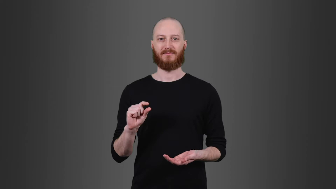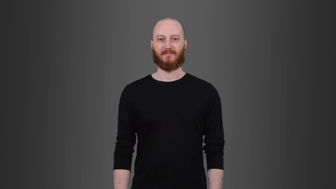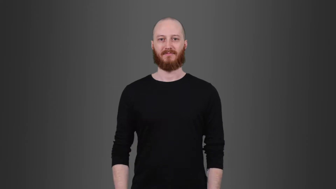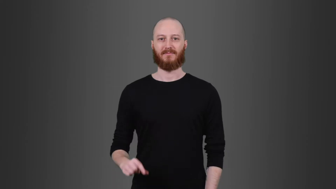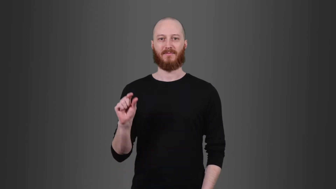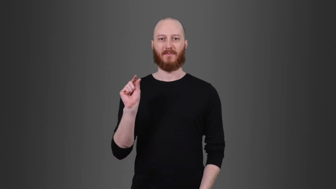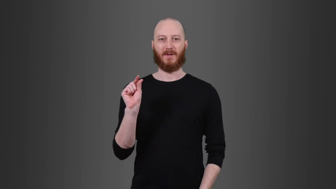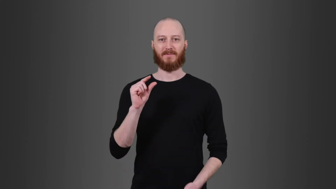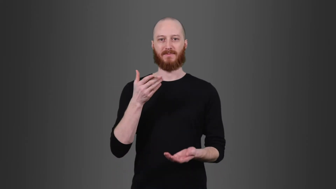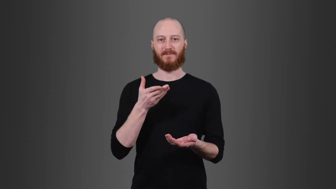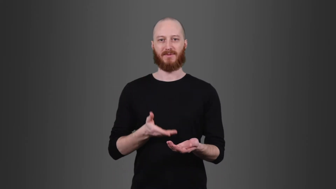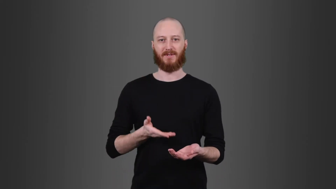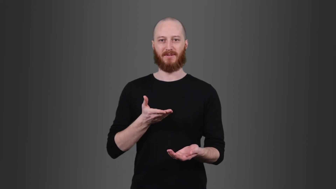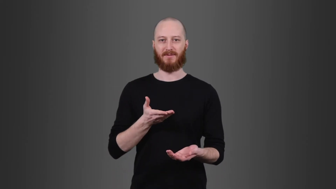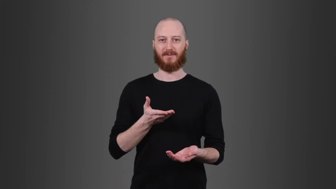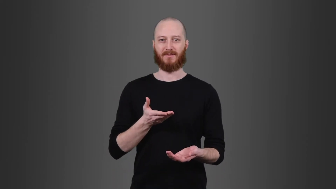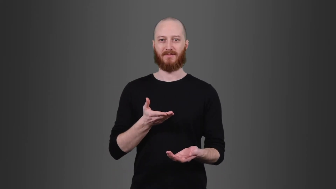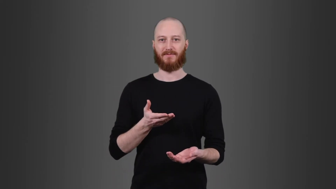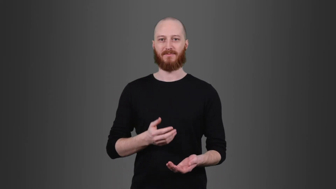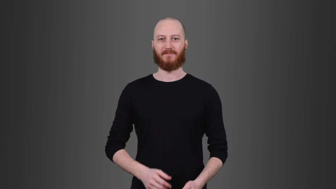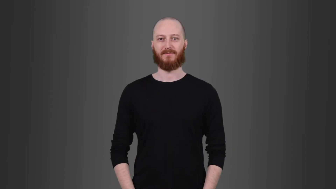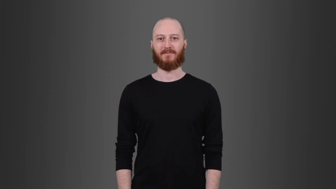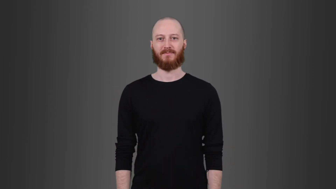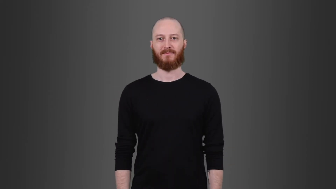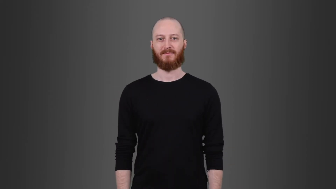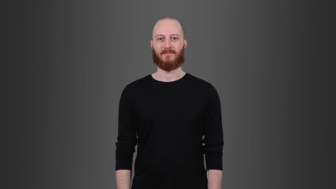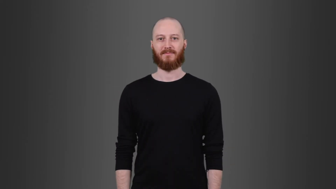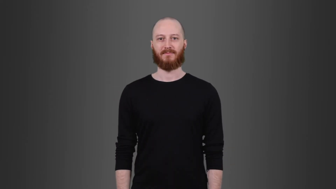Quantum State